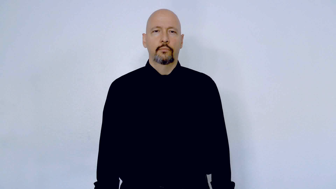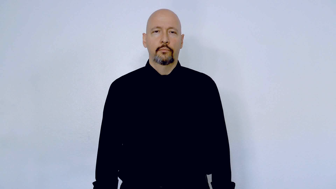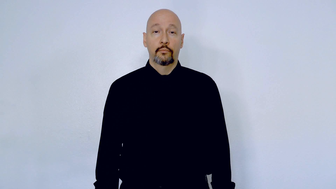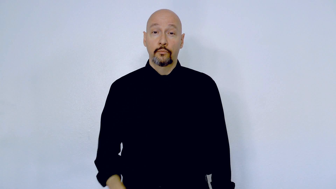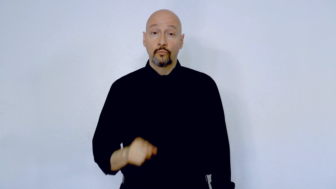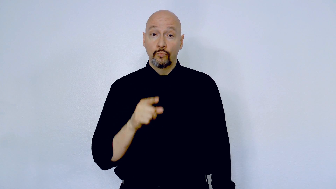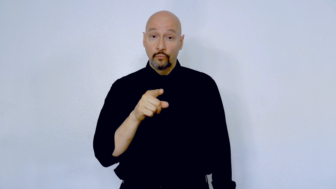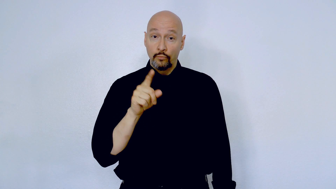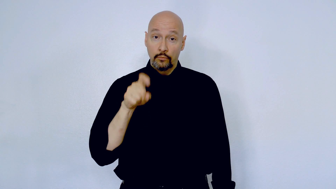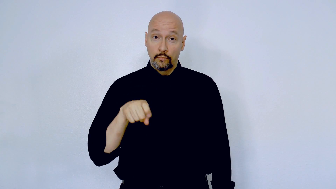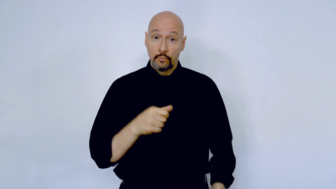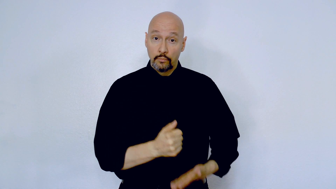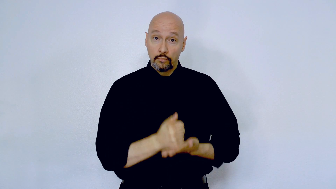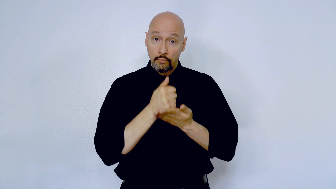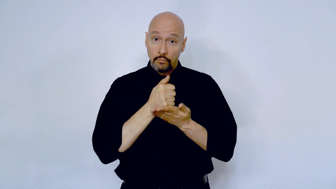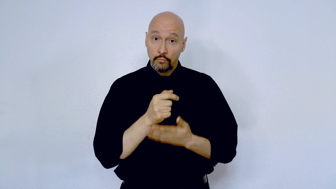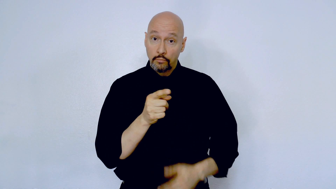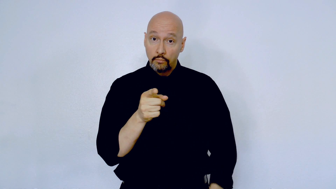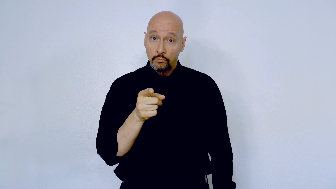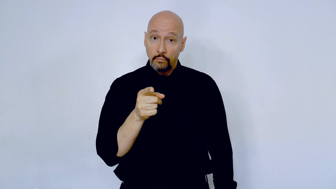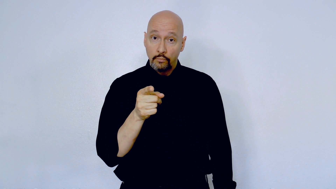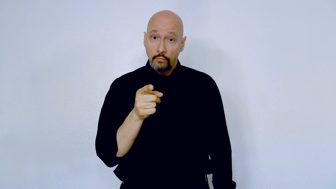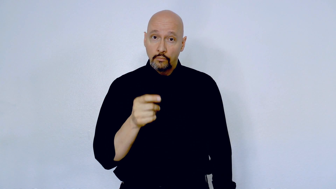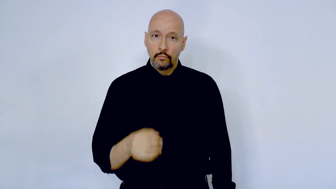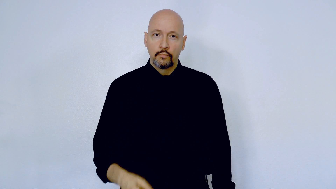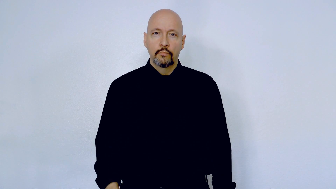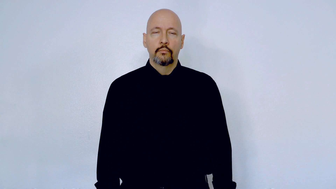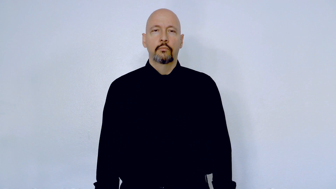YOU NEED HELP YOU? [Do you need help?]